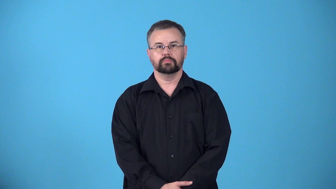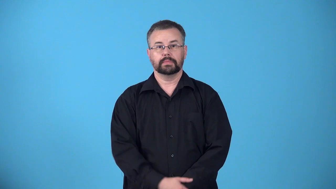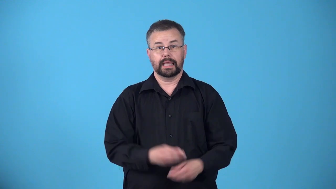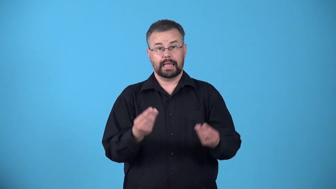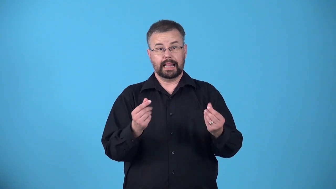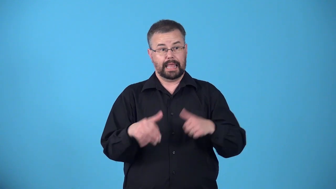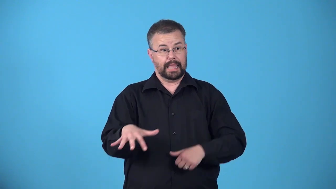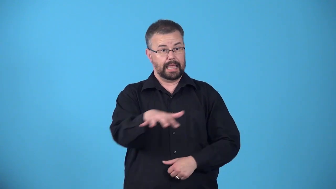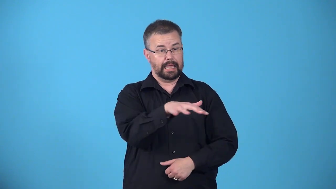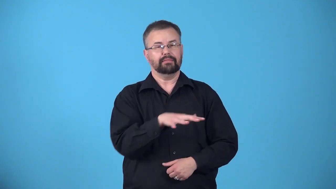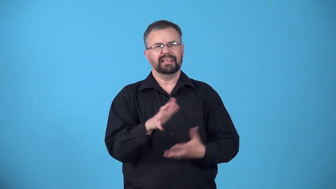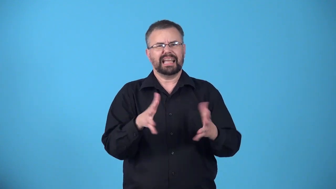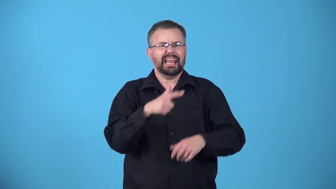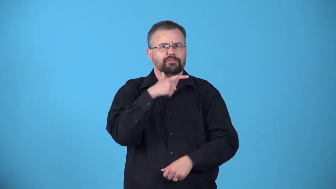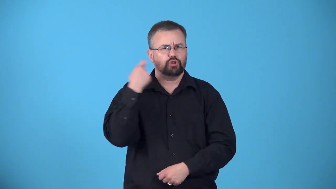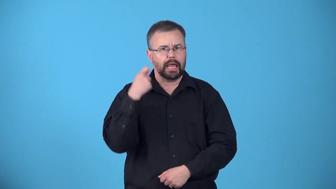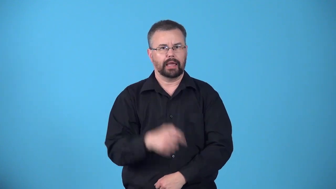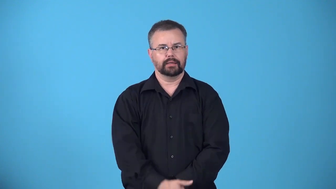semidesert,semiarid